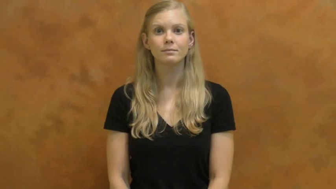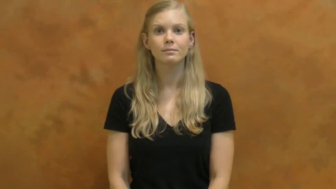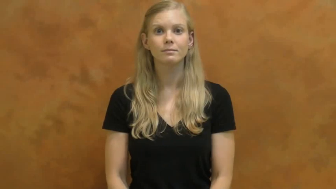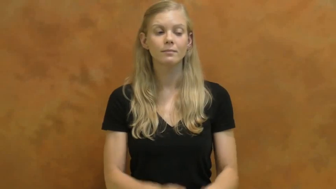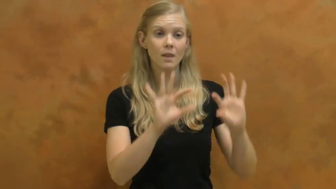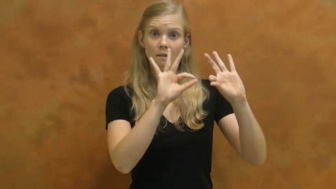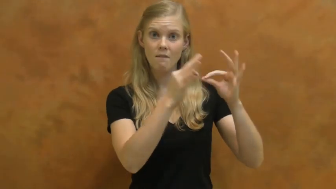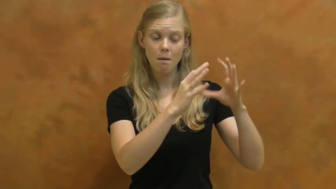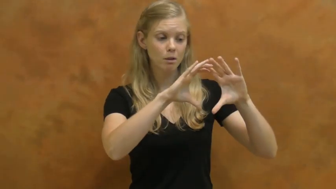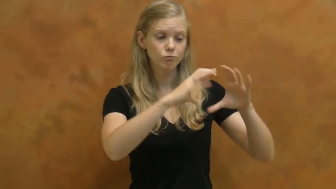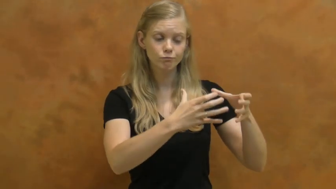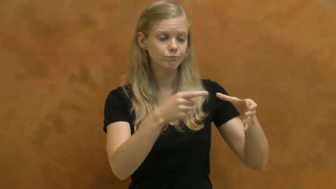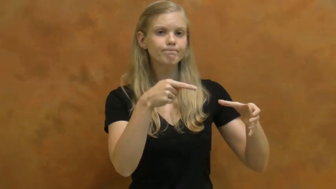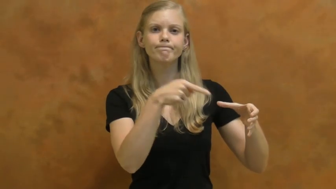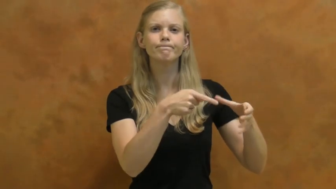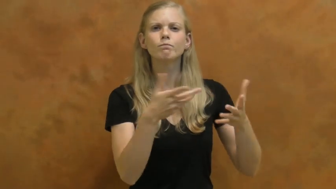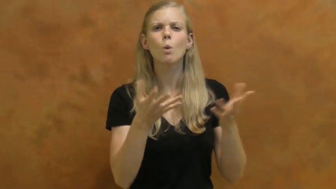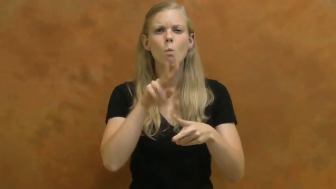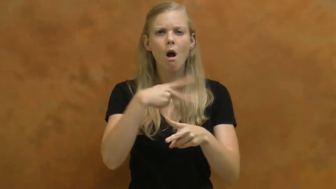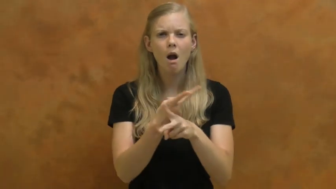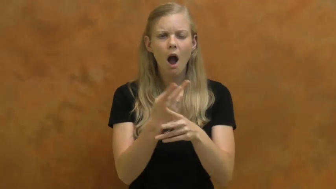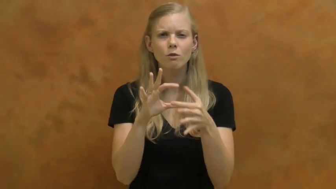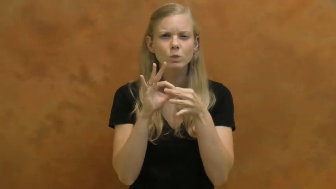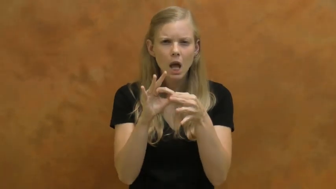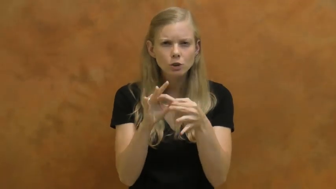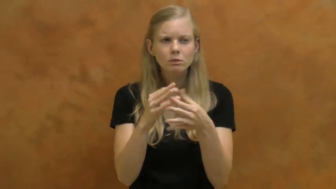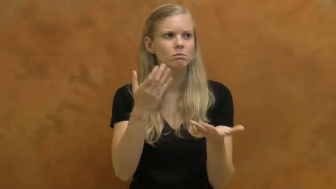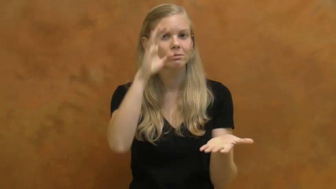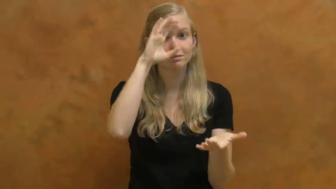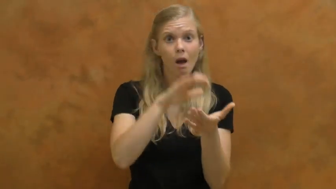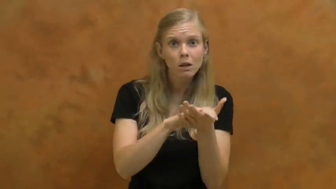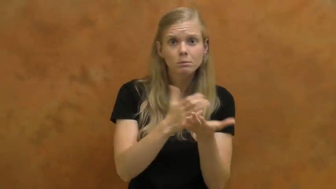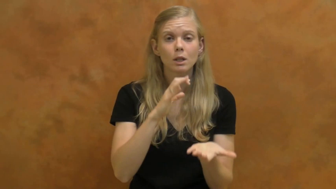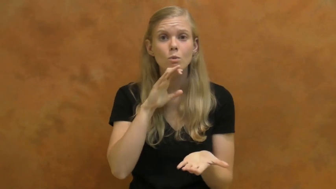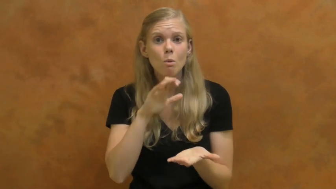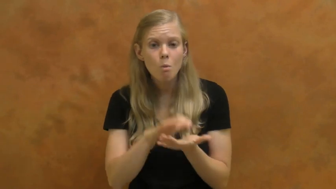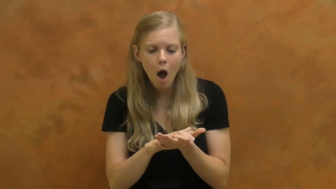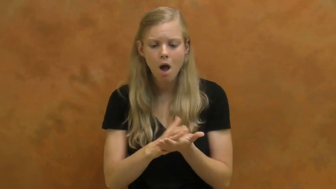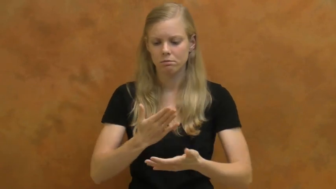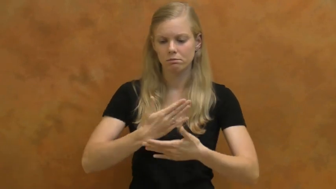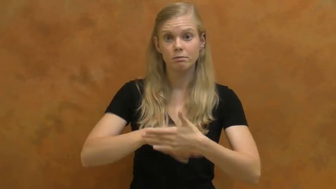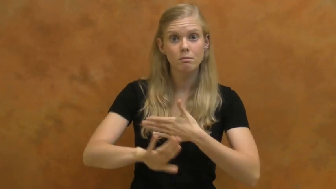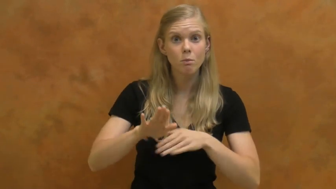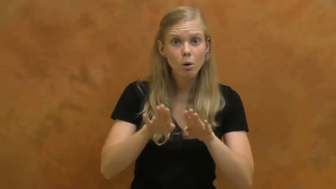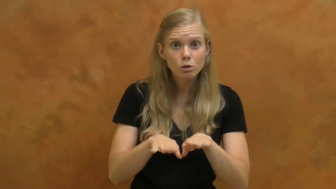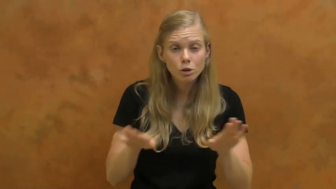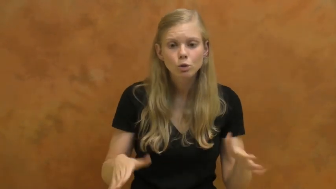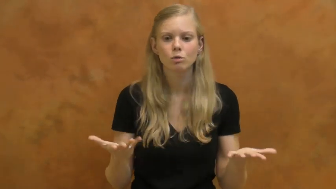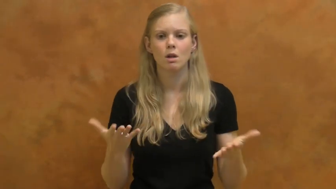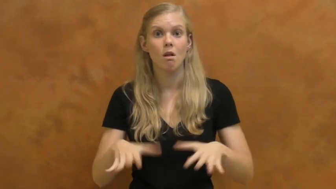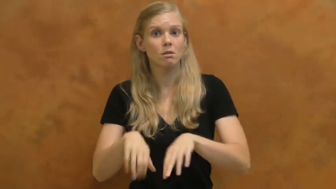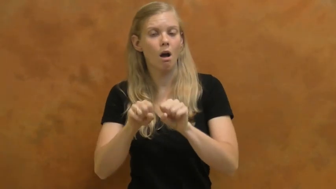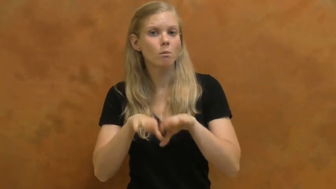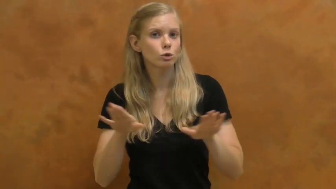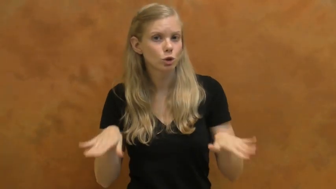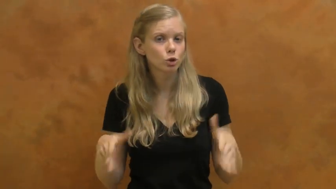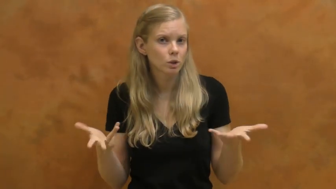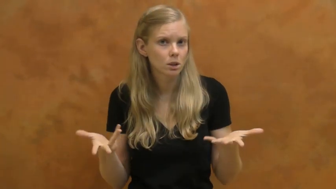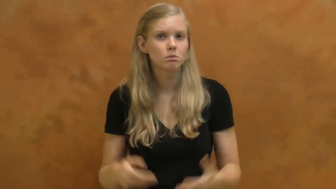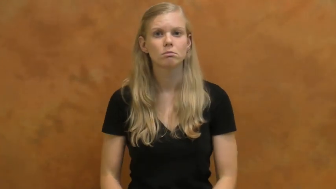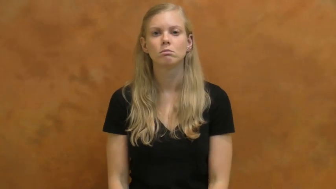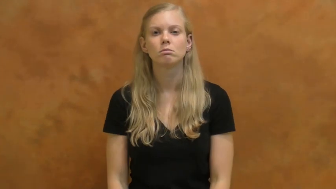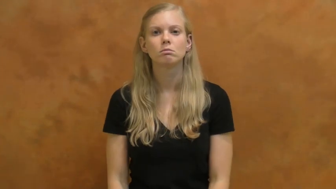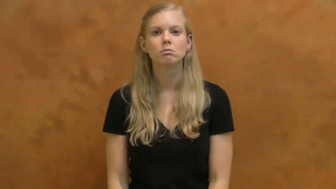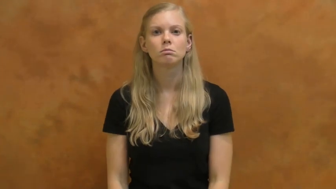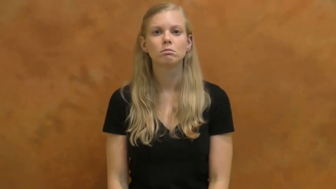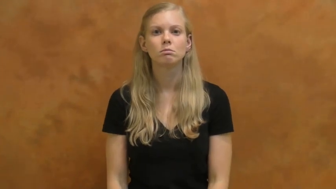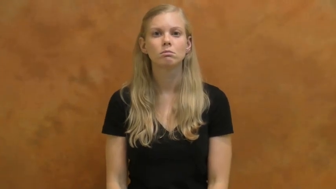family status